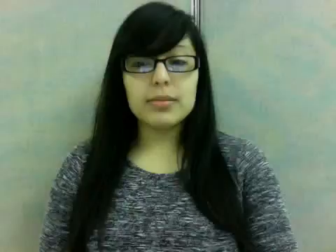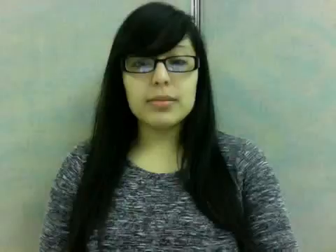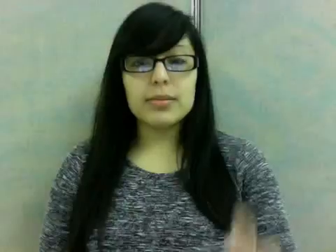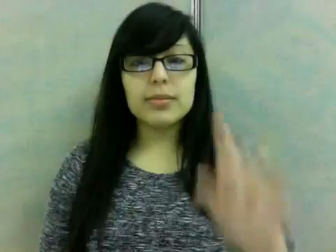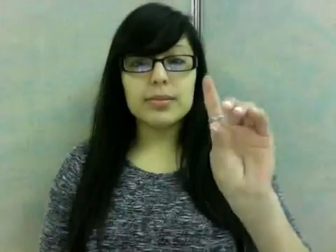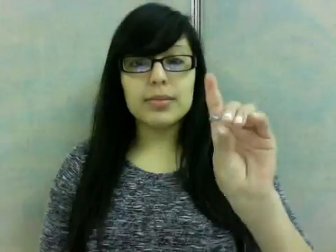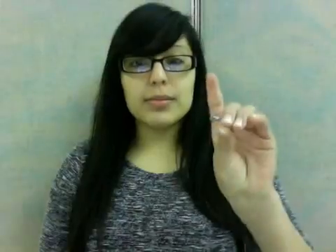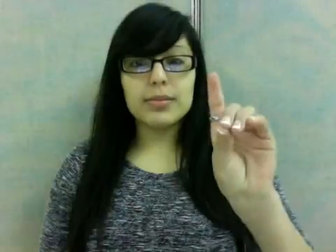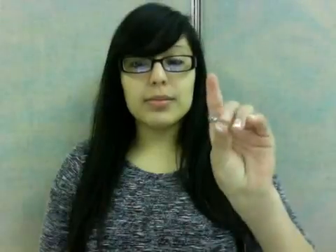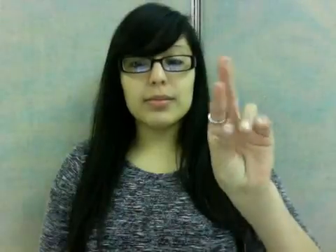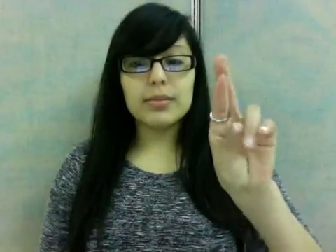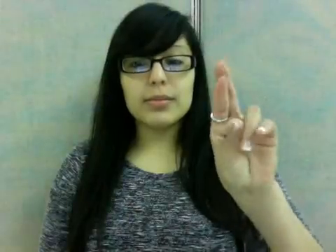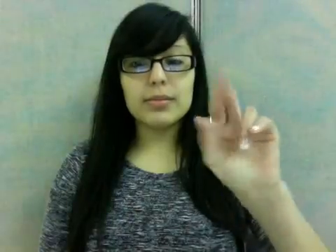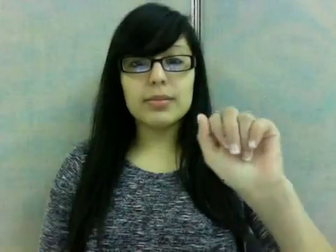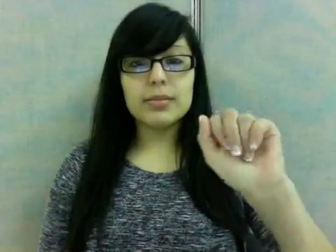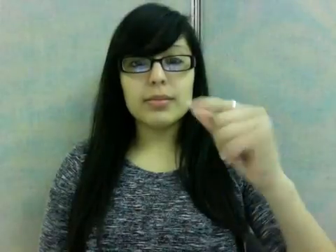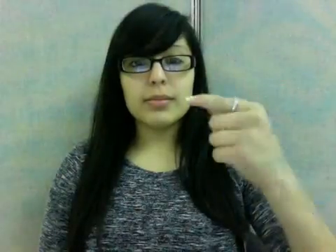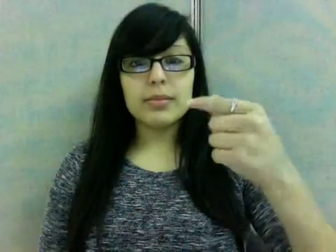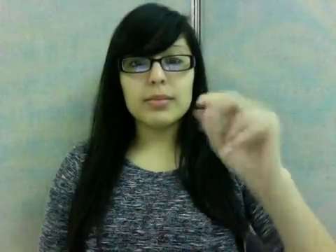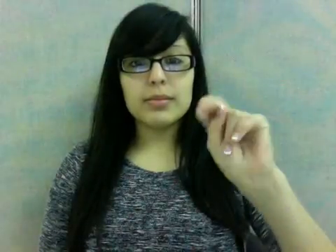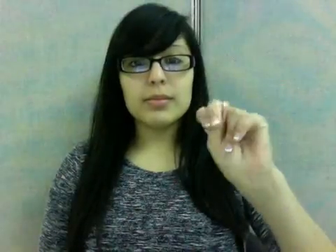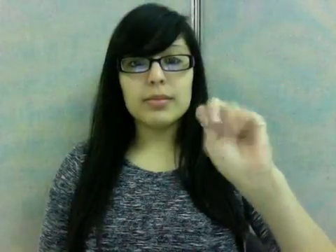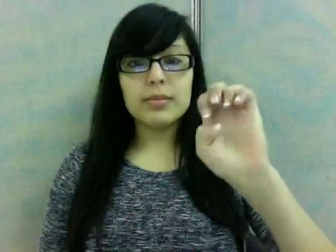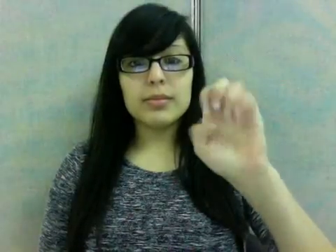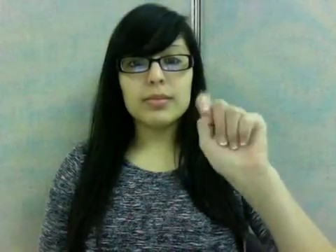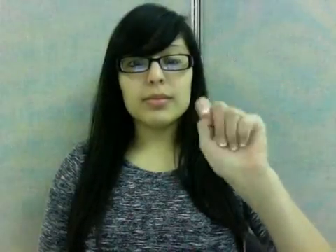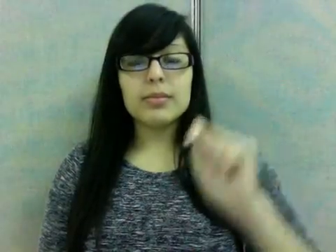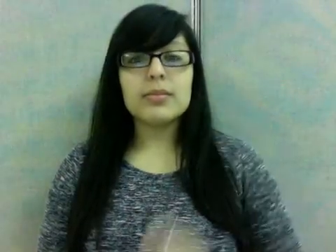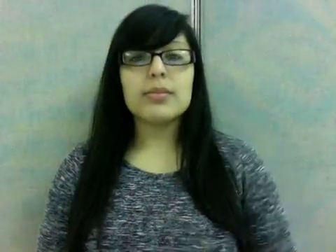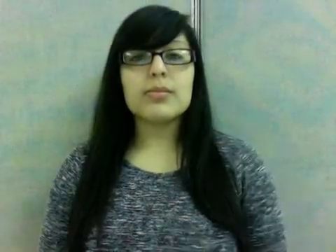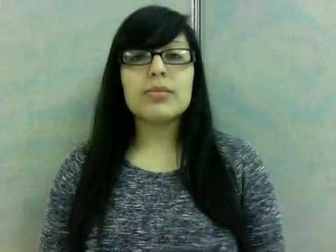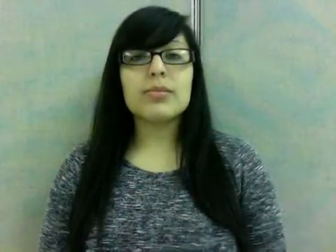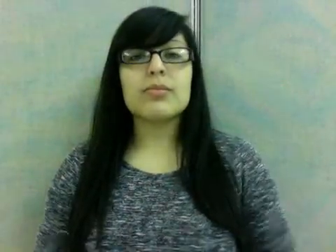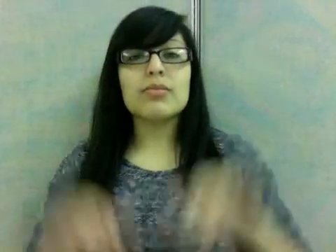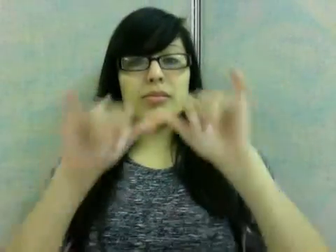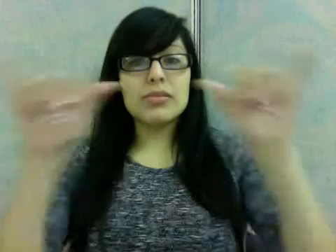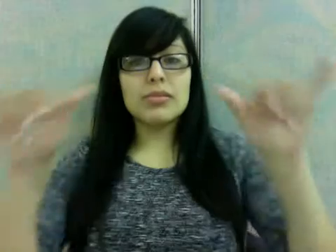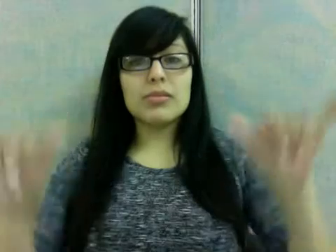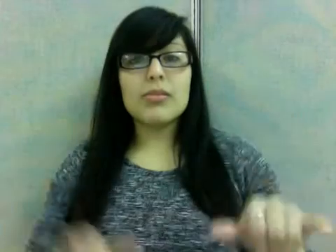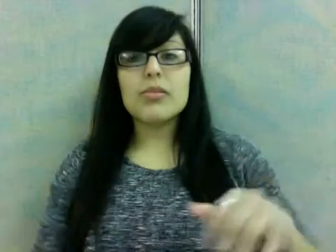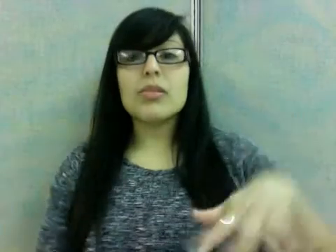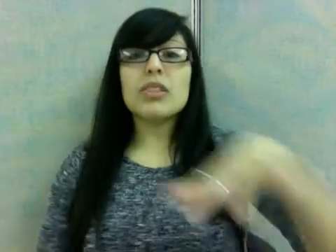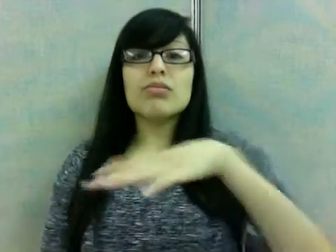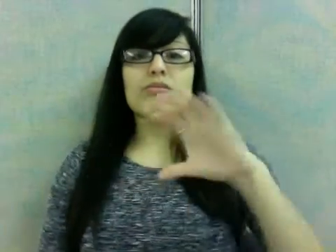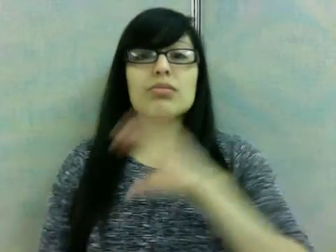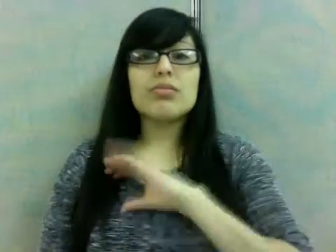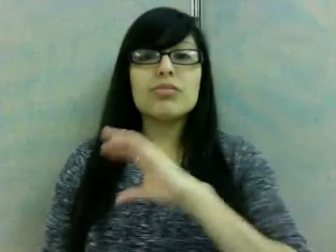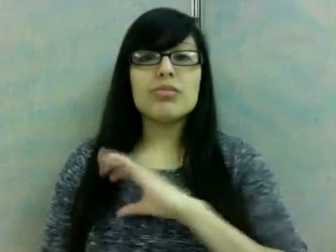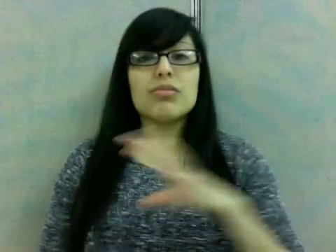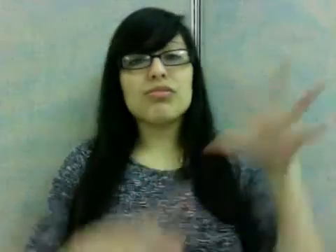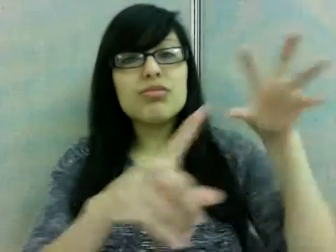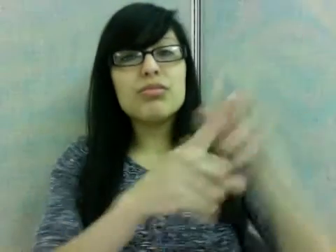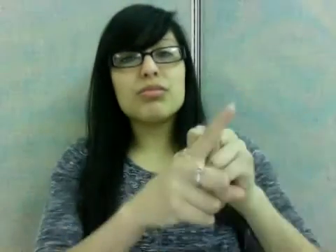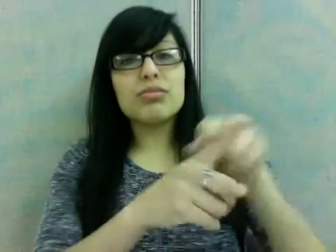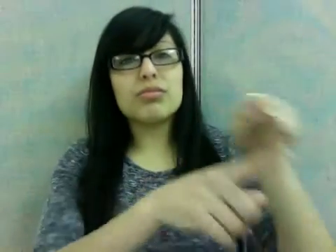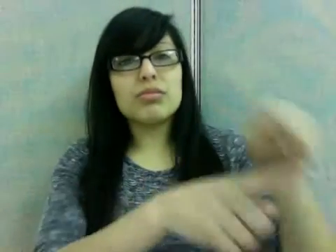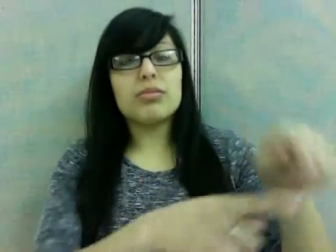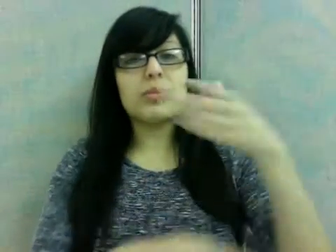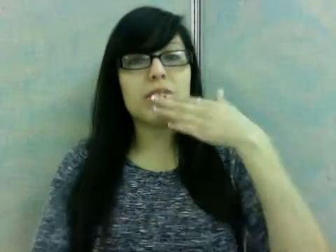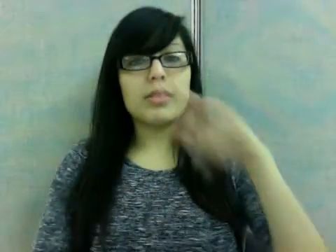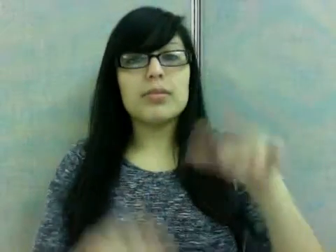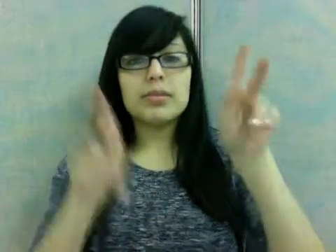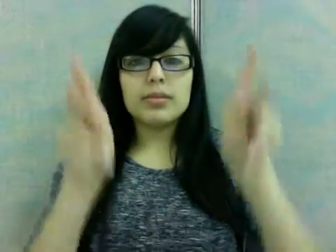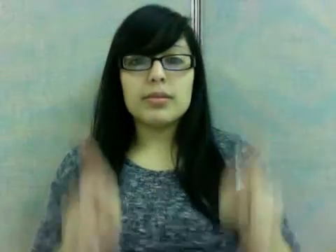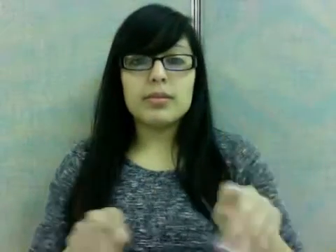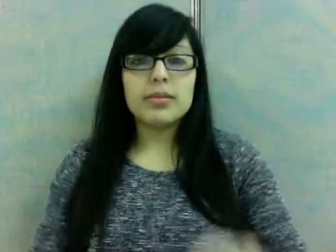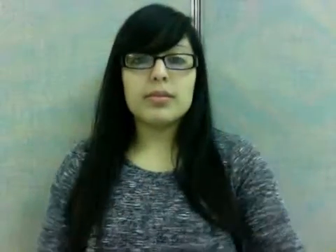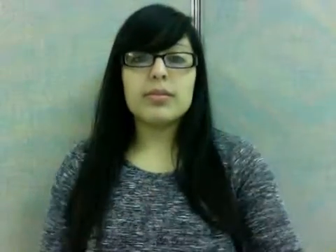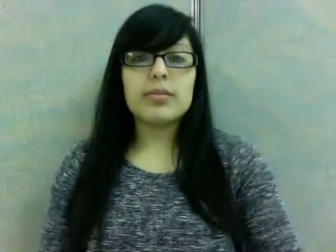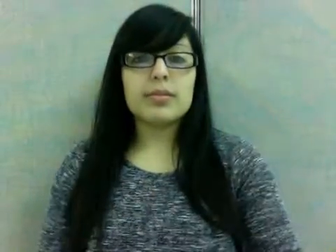Dragnet